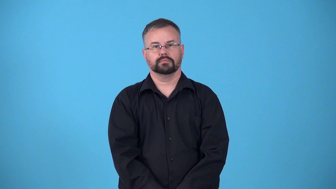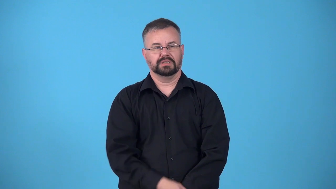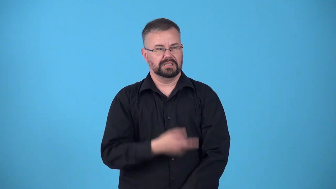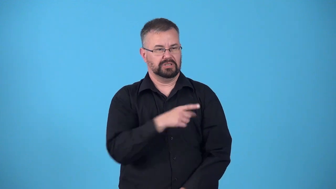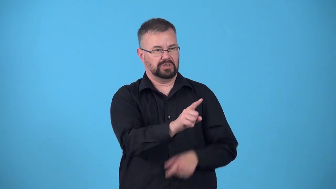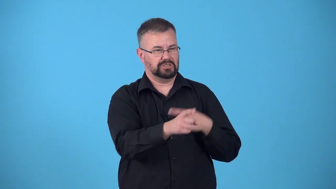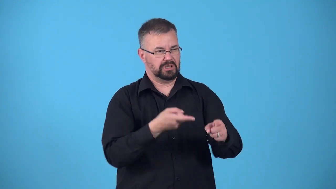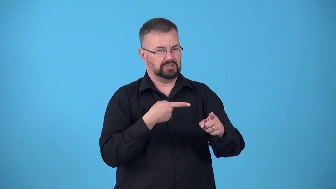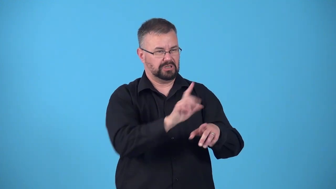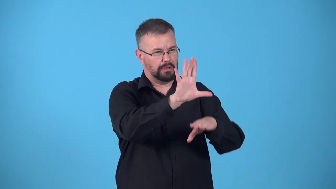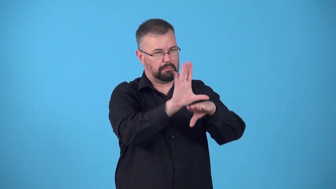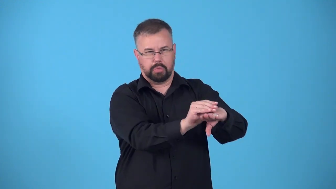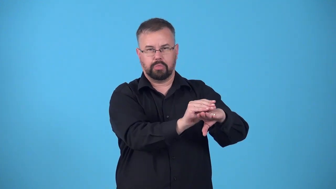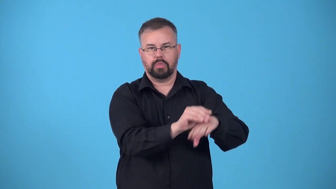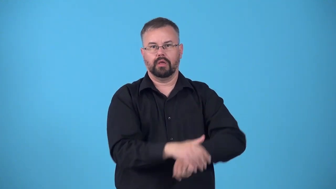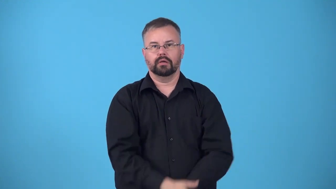talk trash